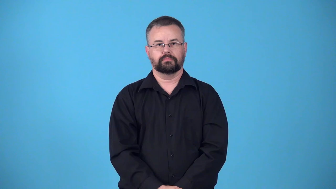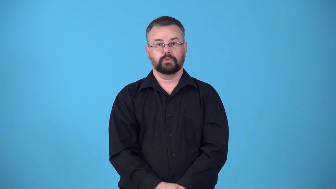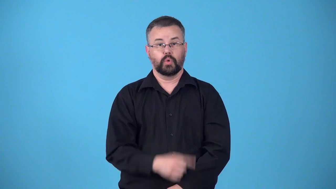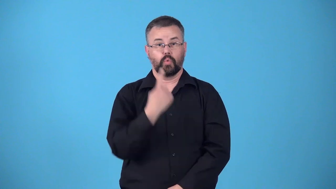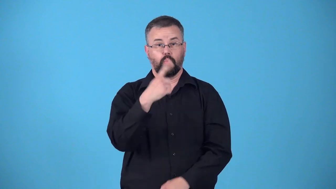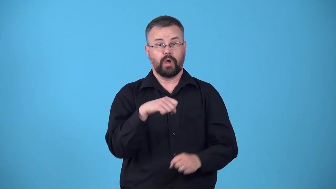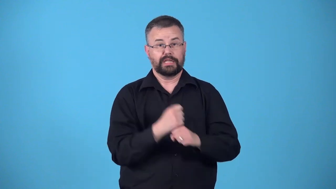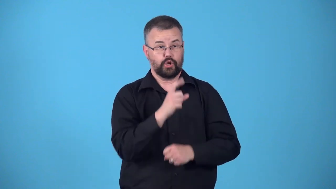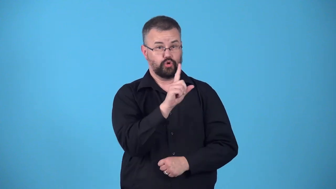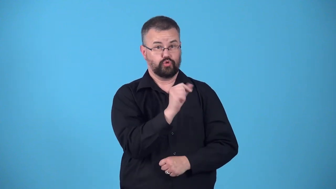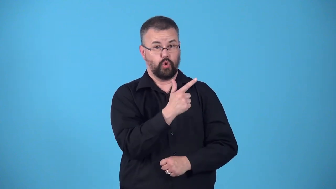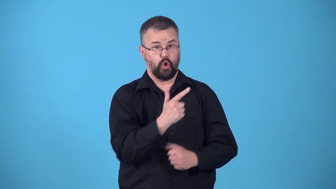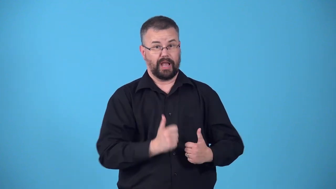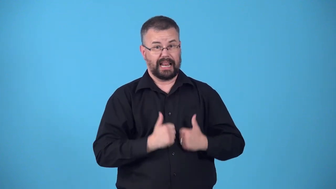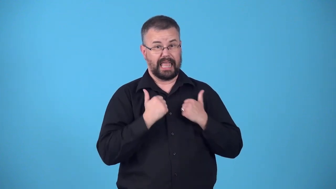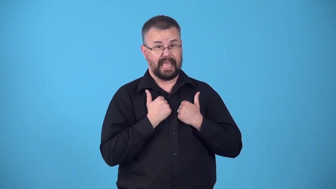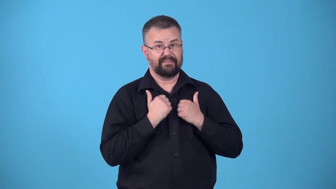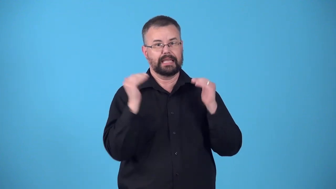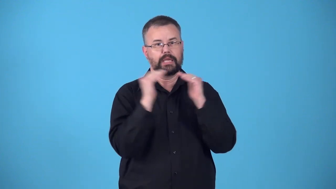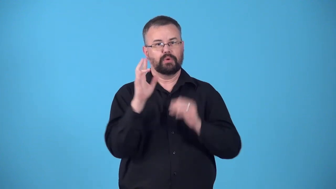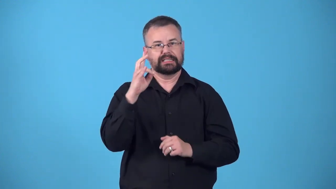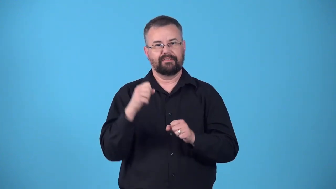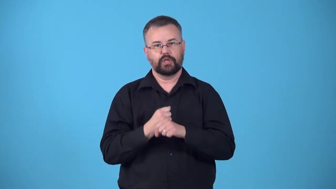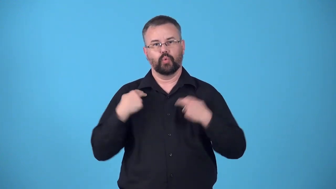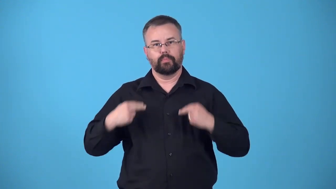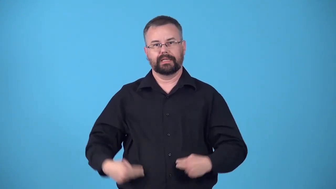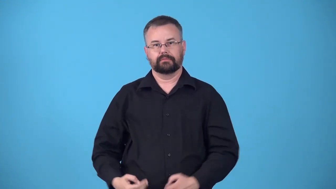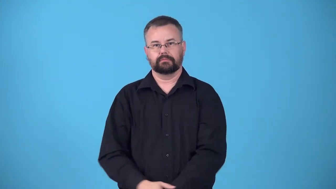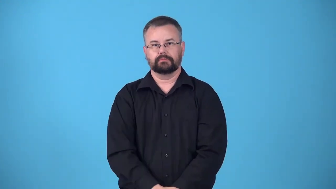dog years